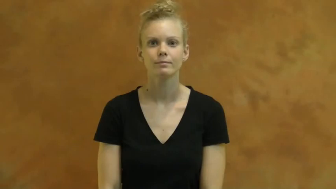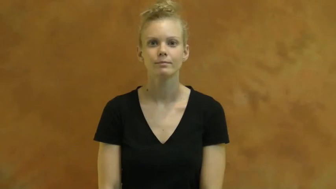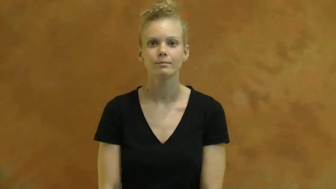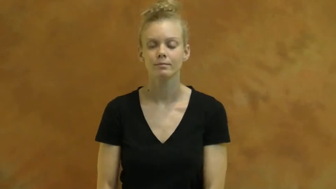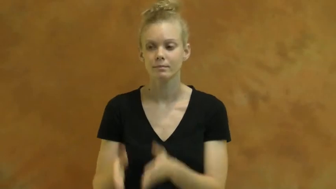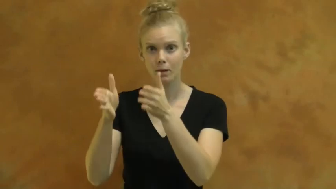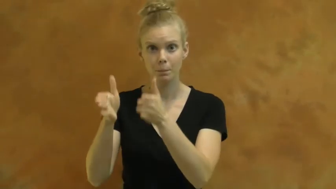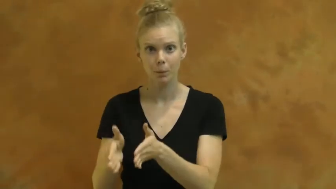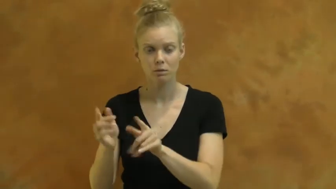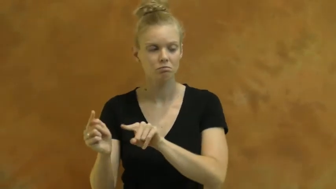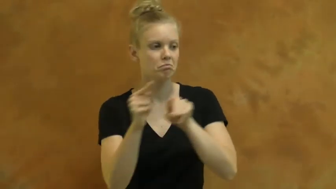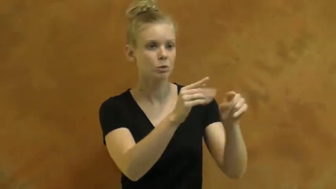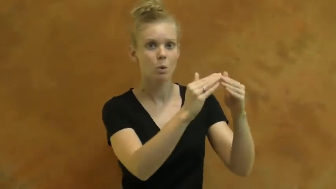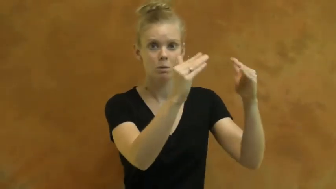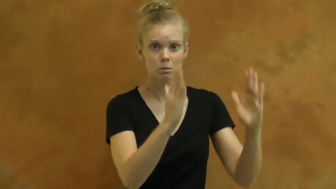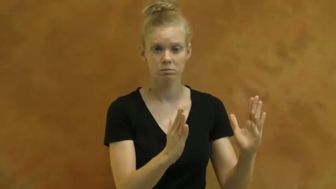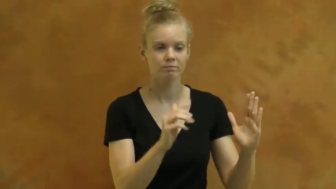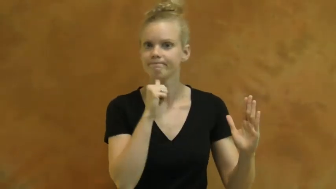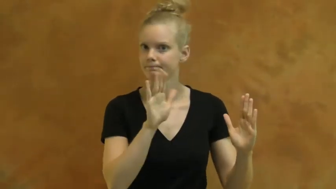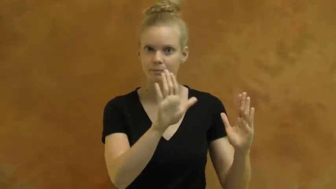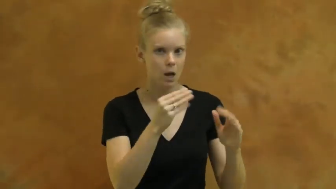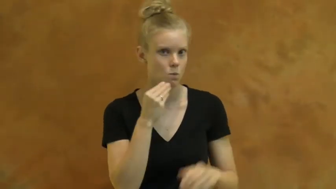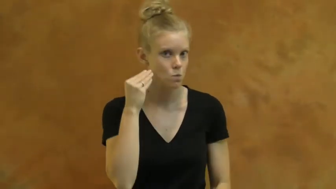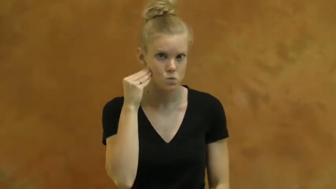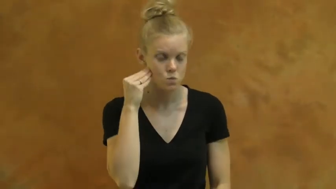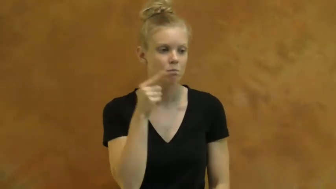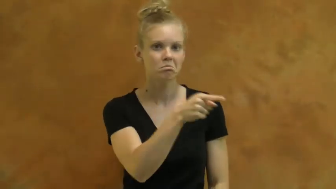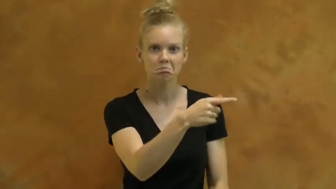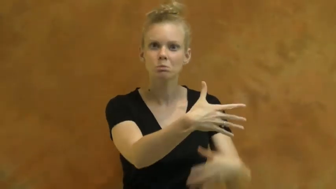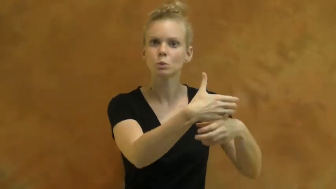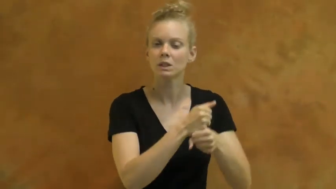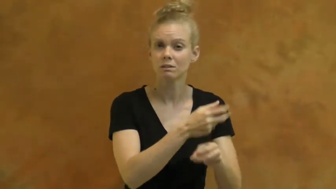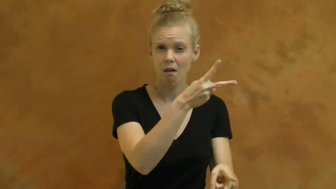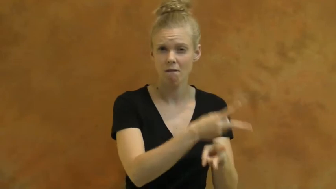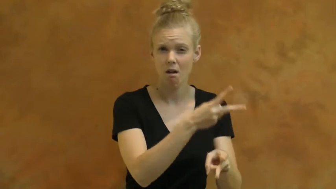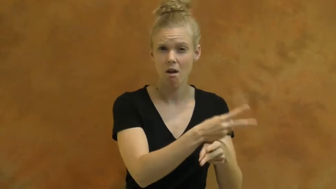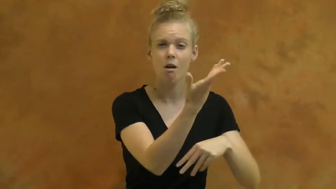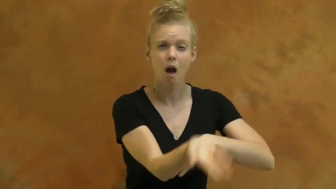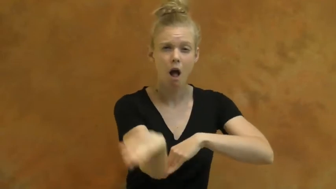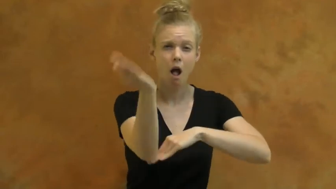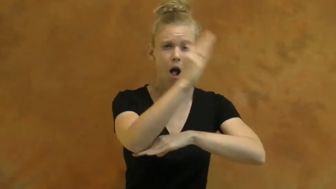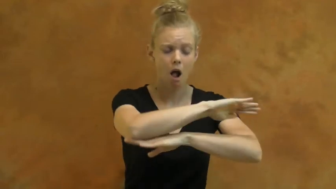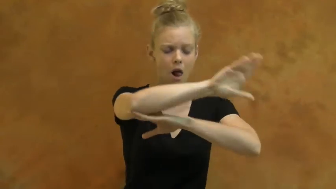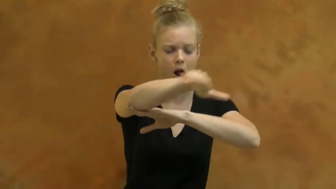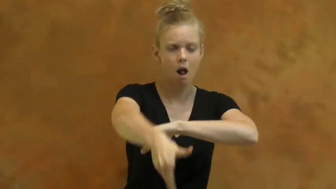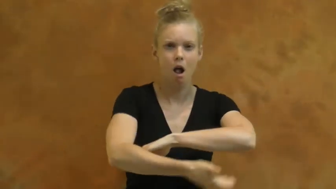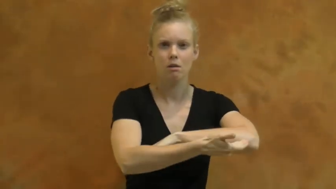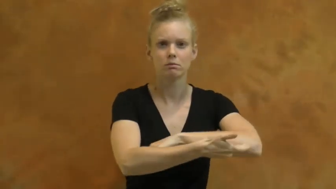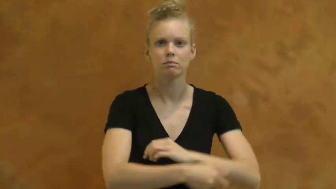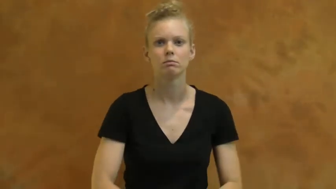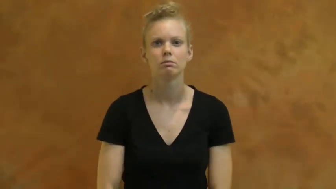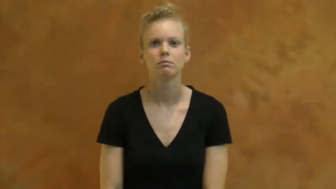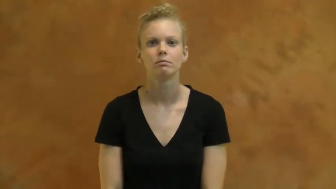residential care